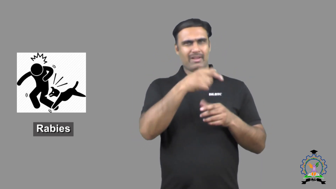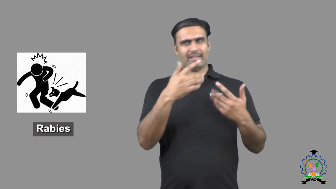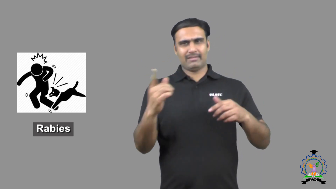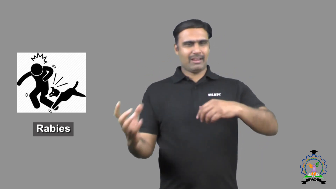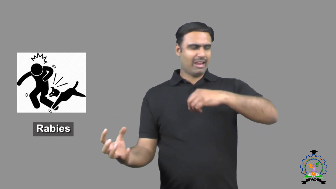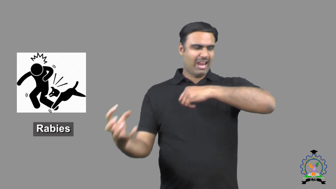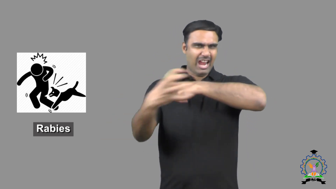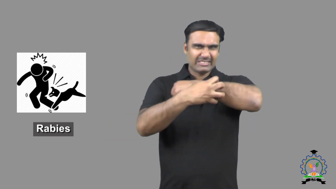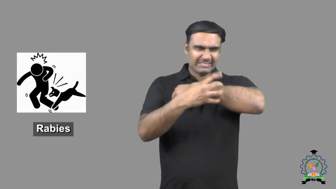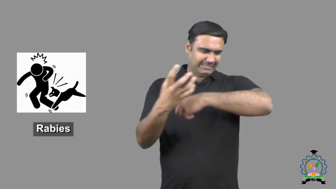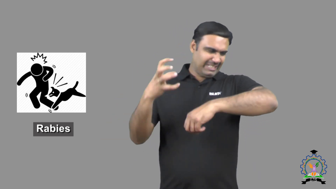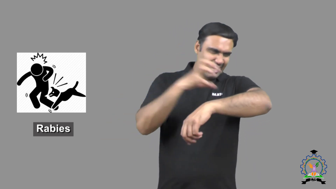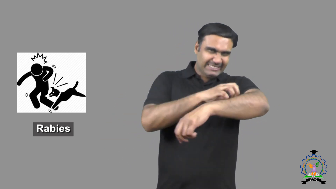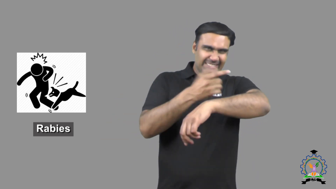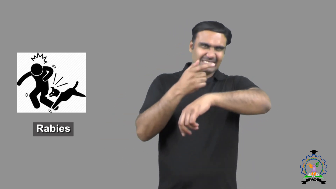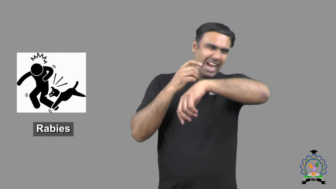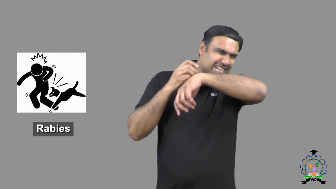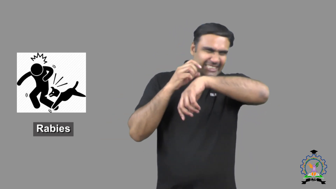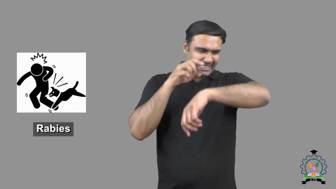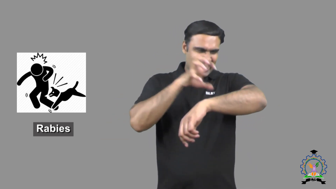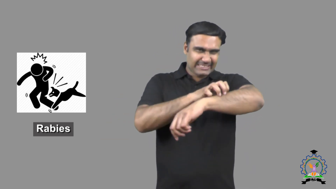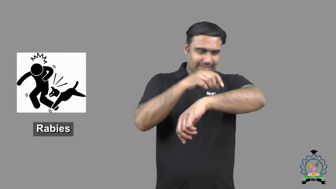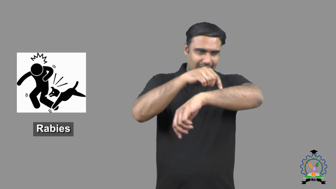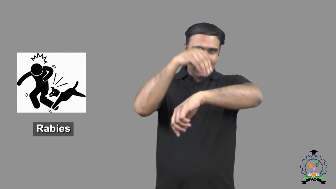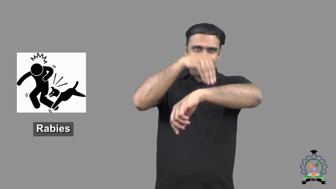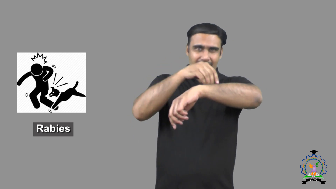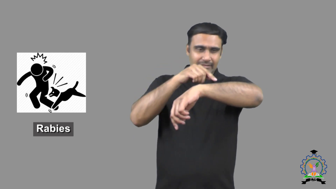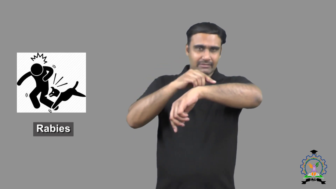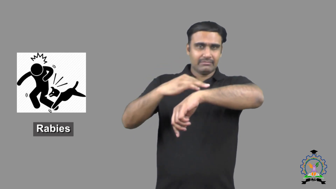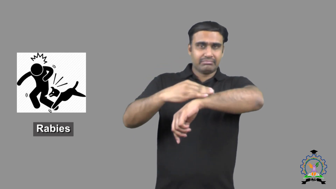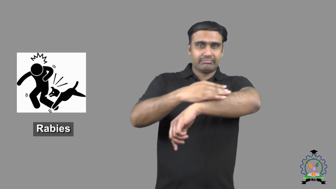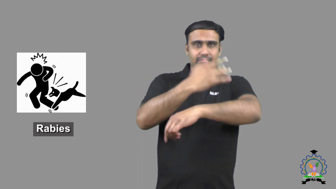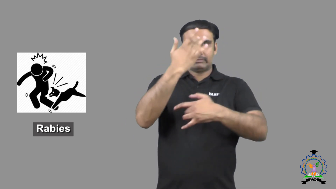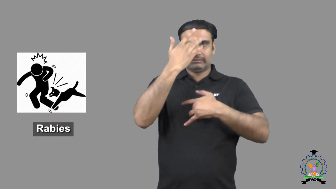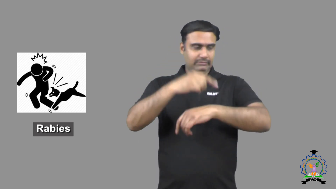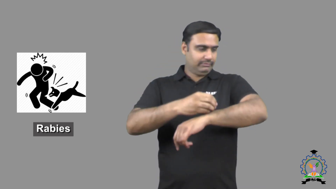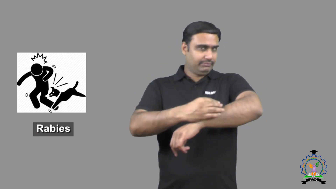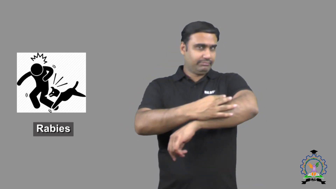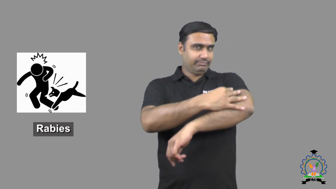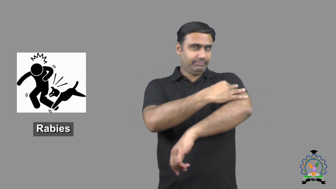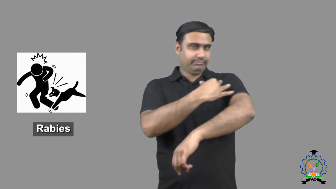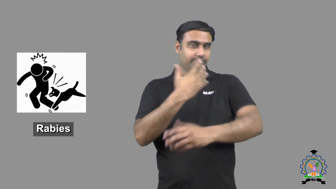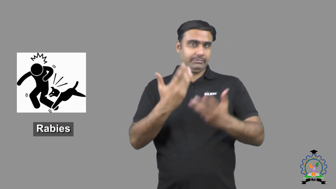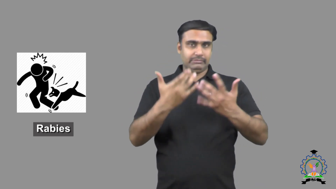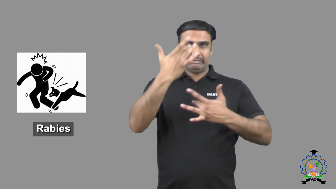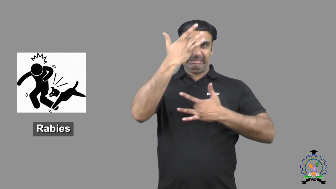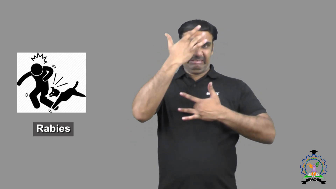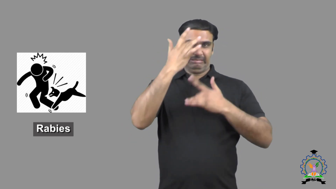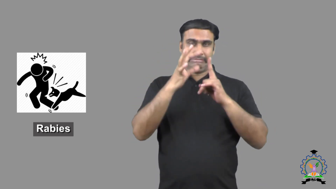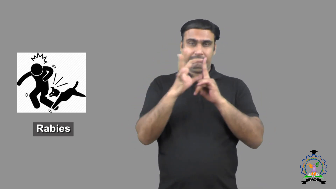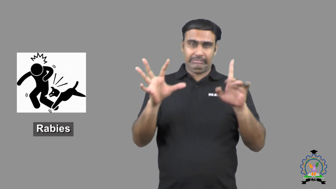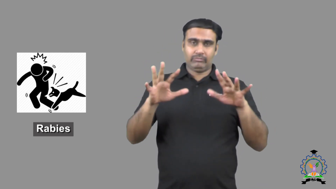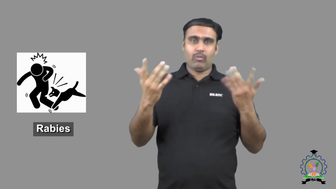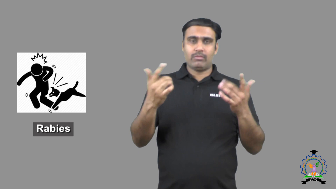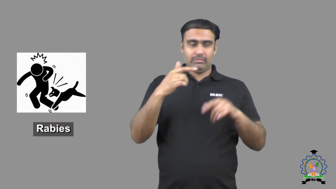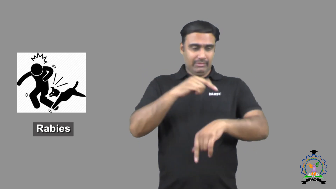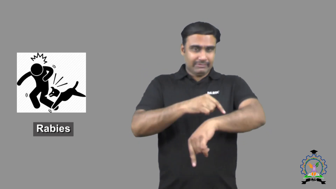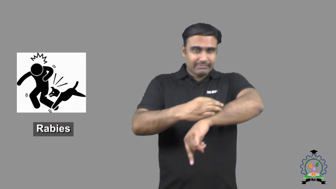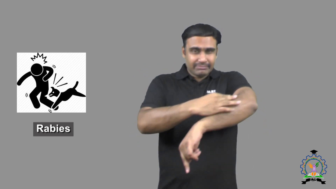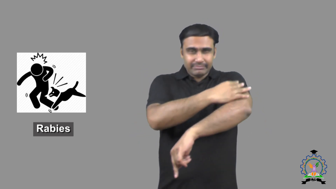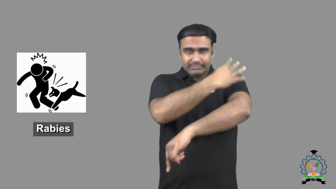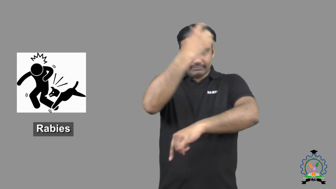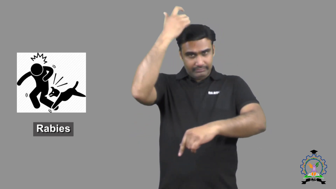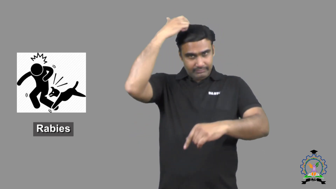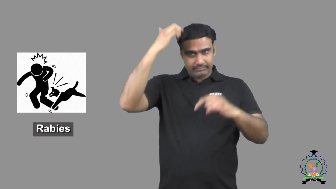Rabies